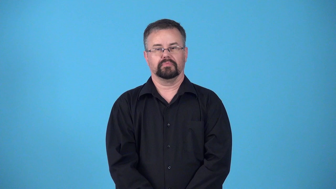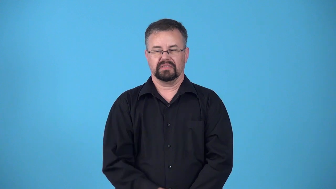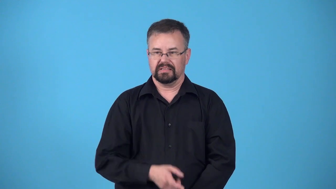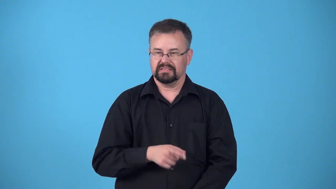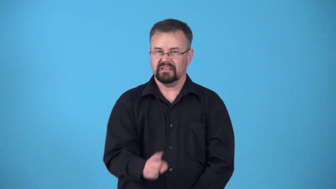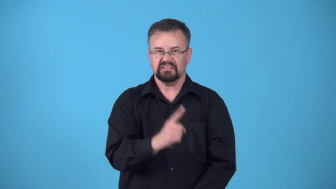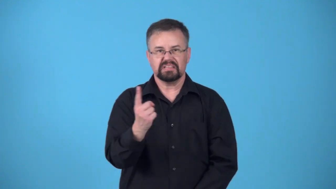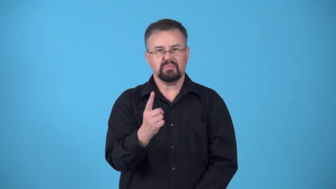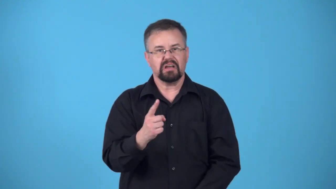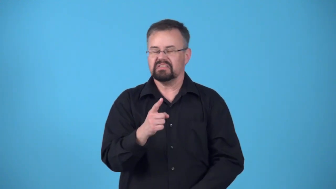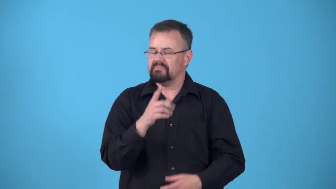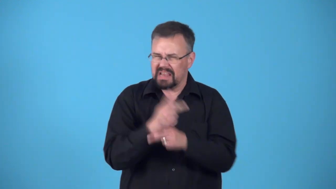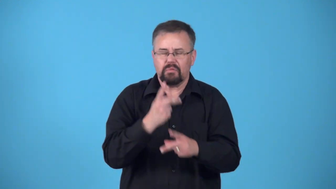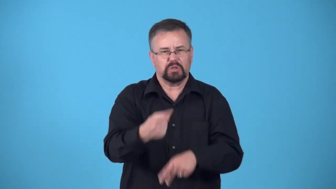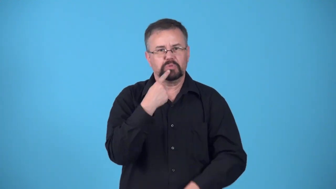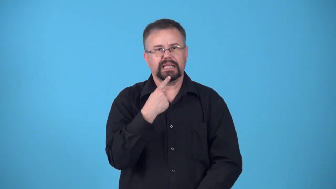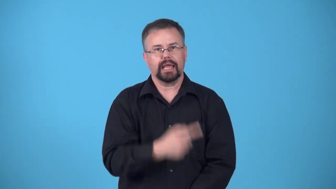watch your mouth